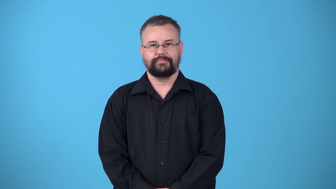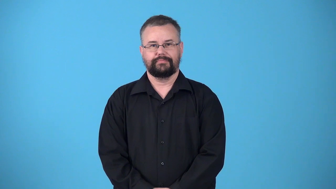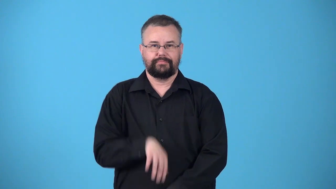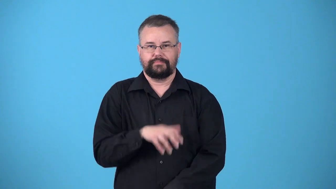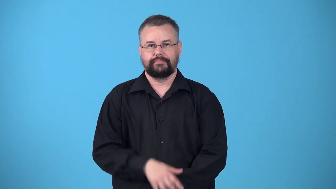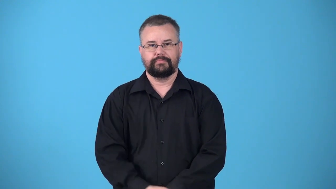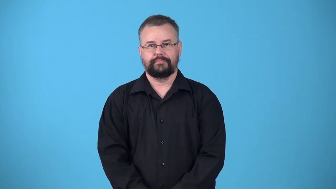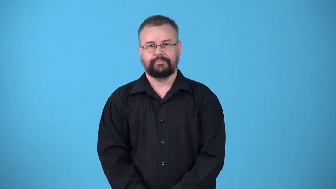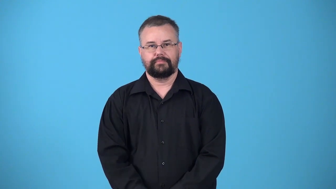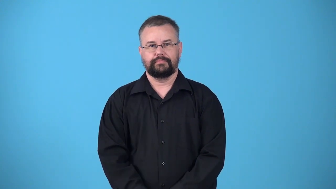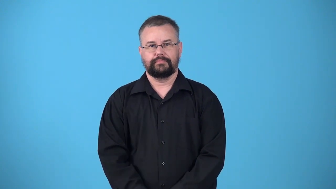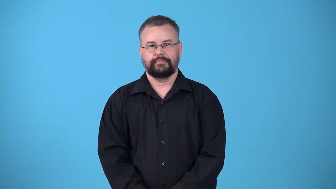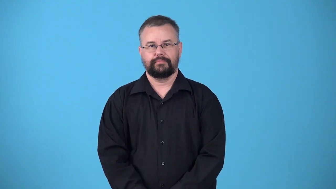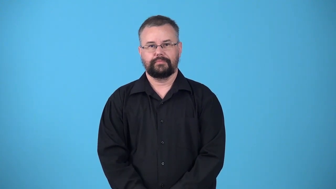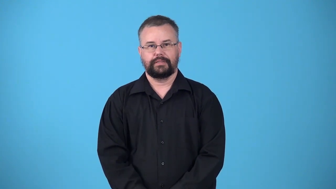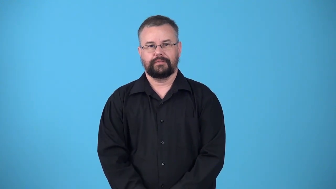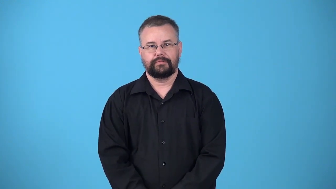twitchy,twitch